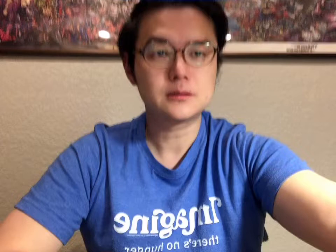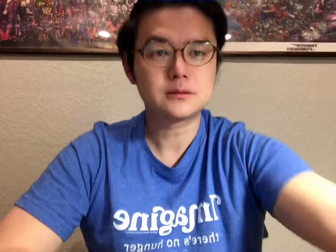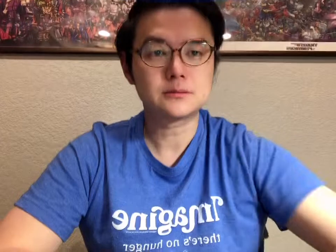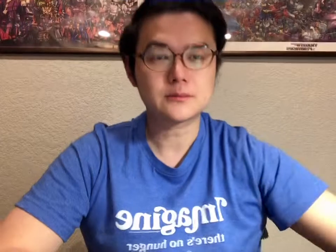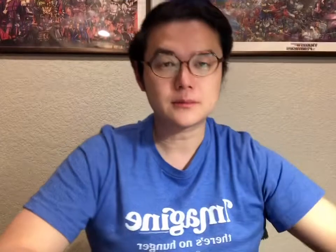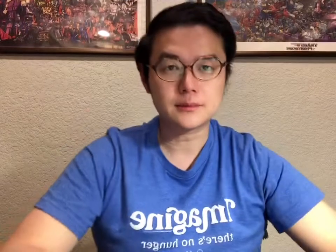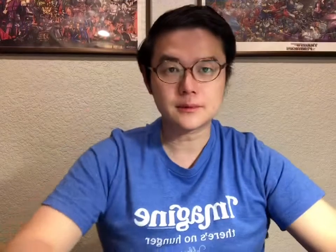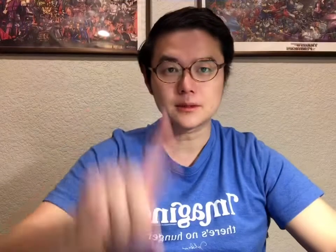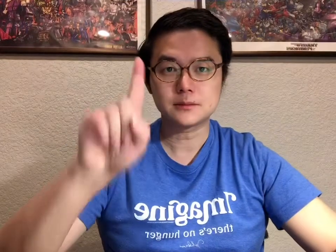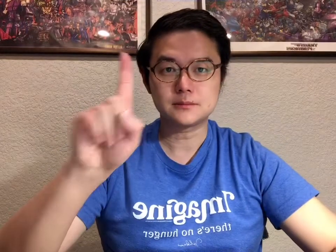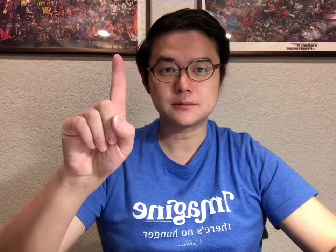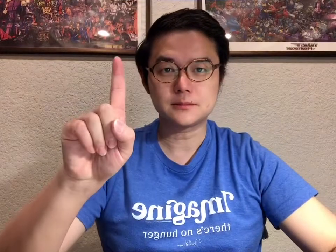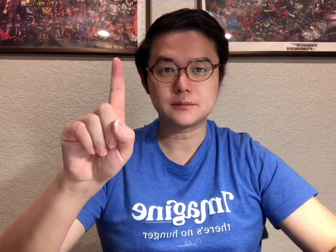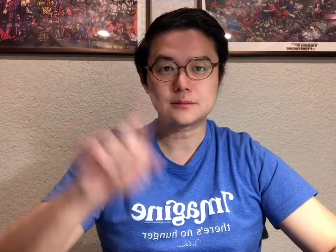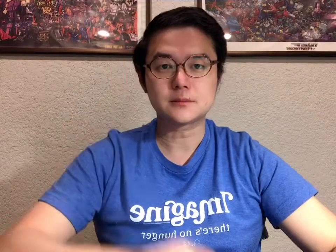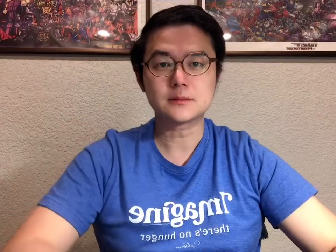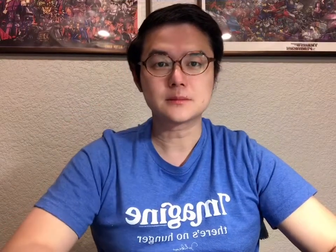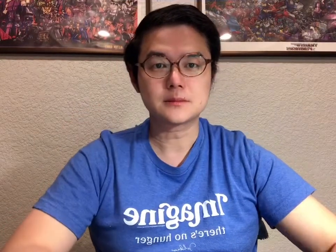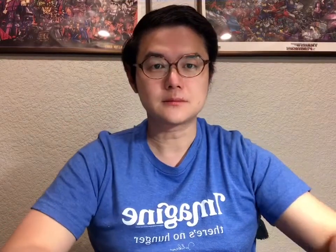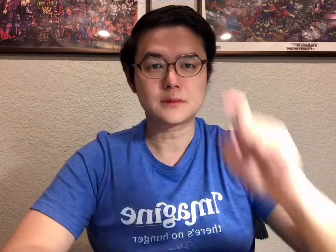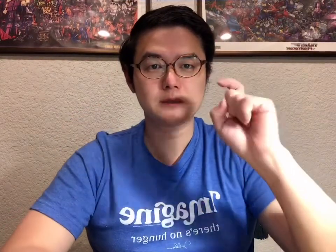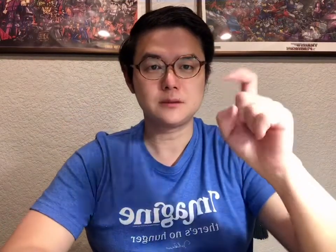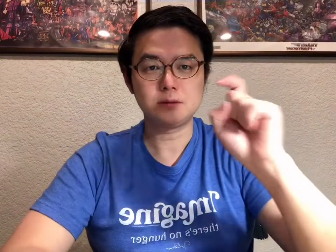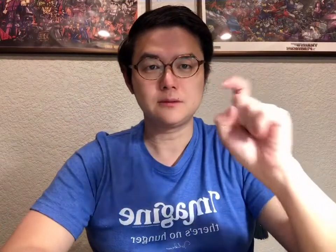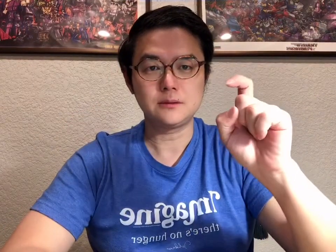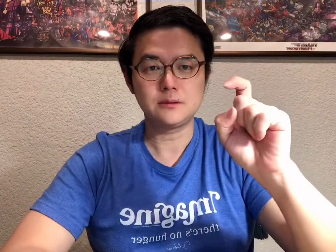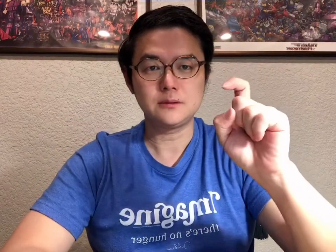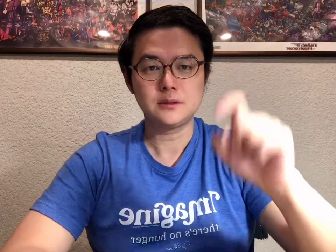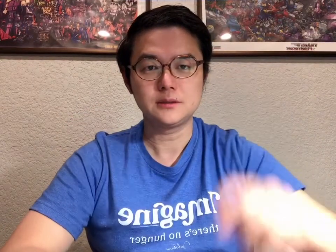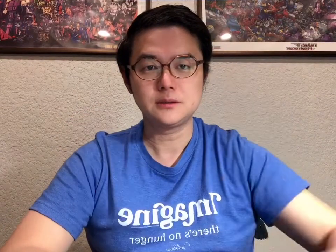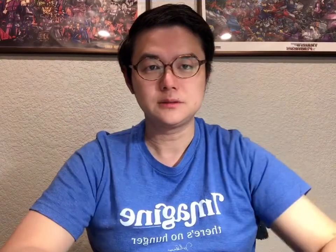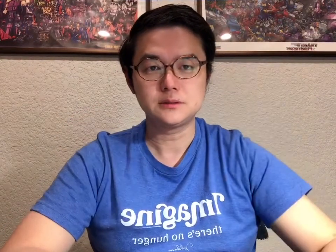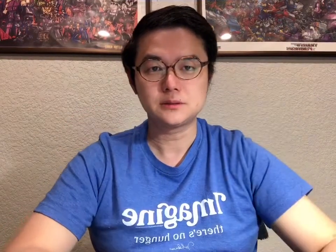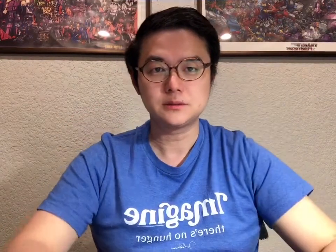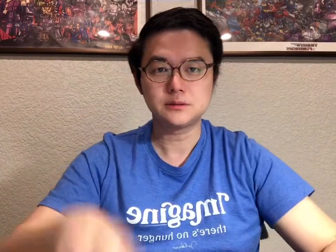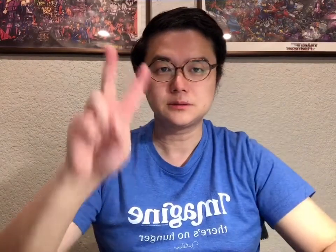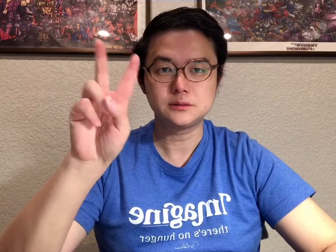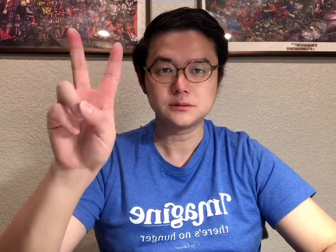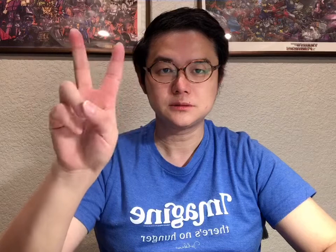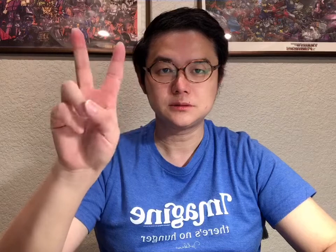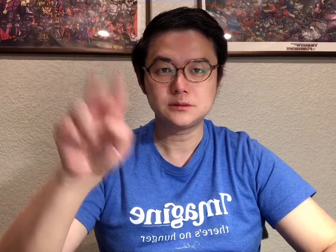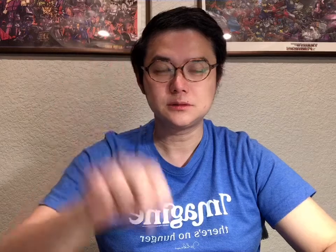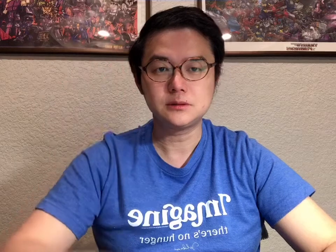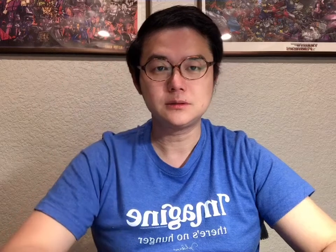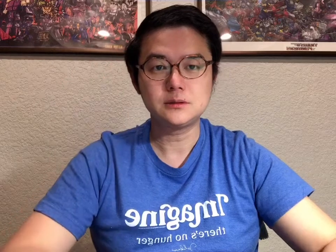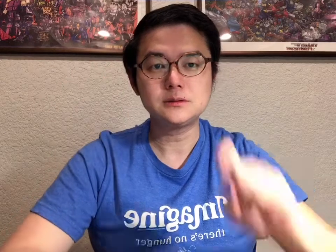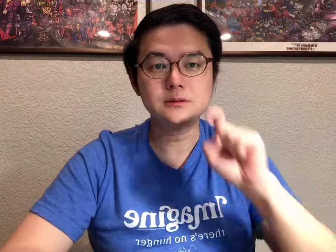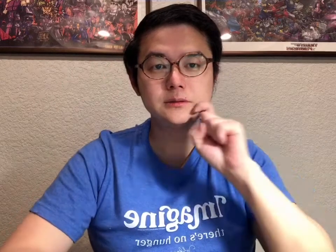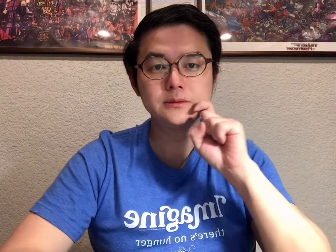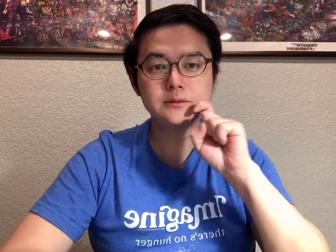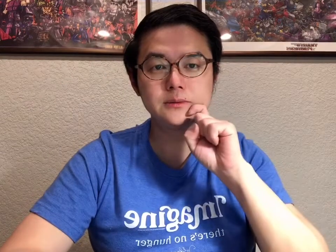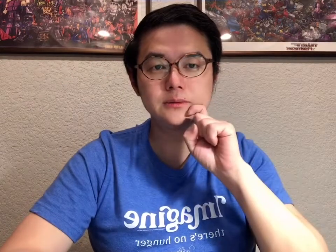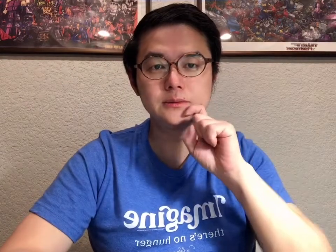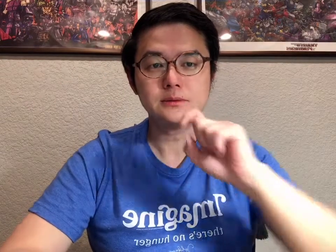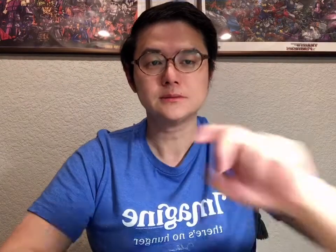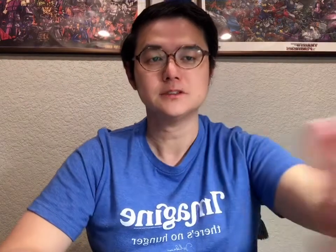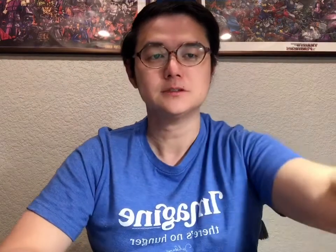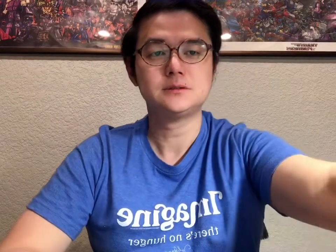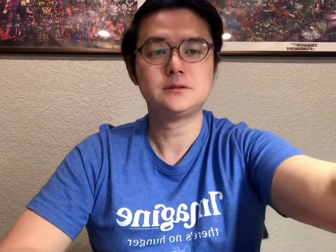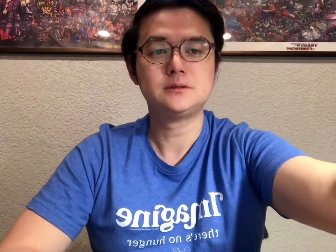Mother’s Brother